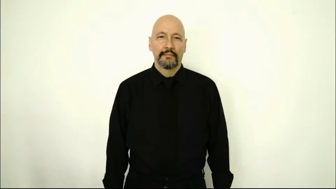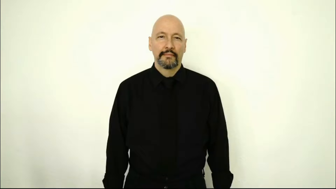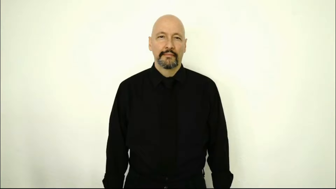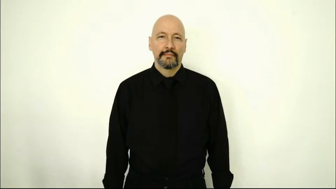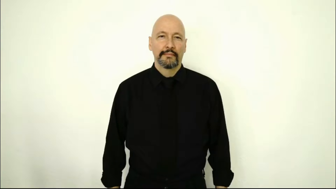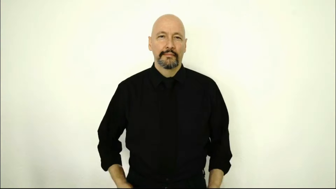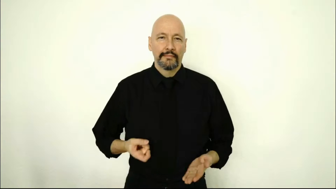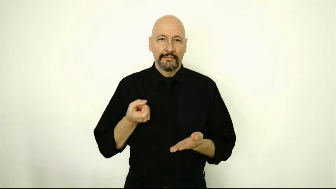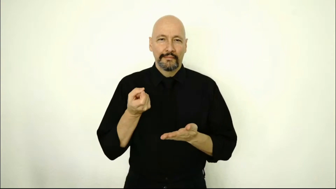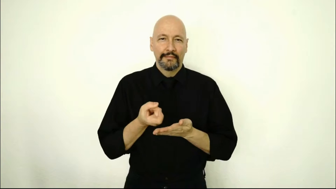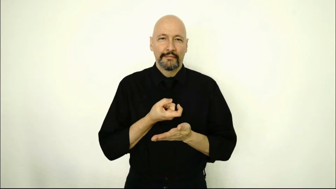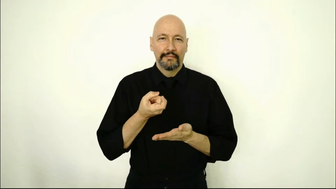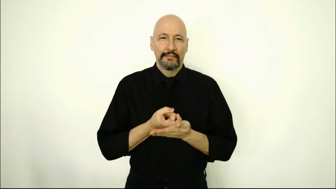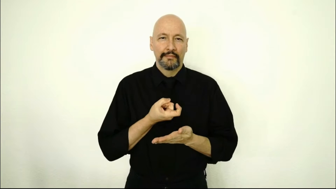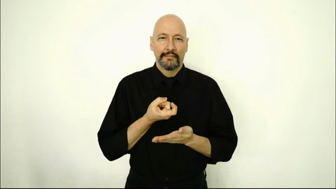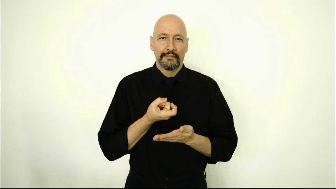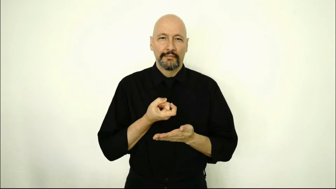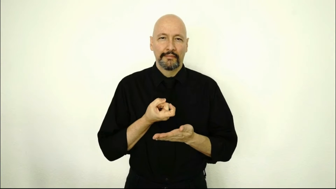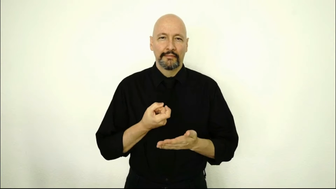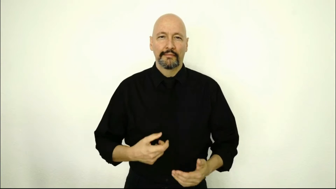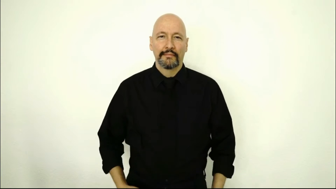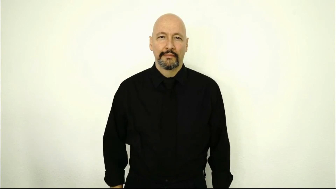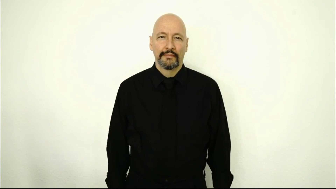HOCKEY